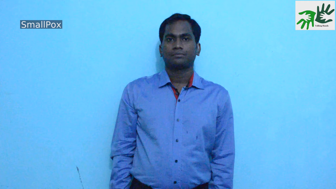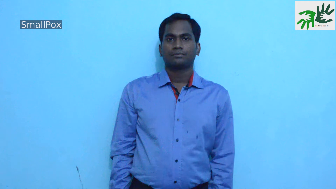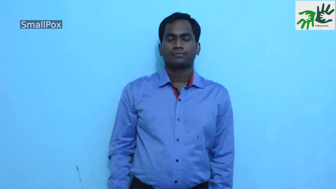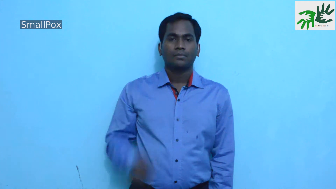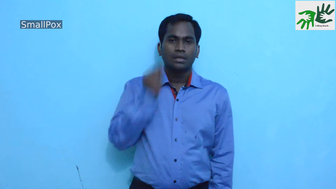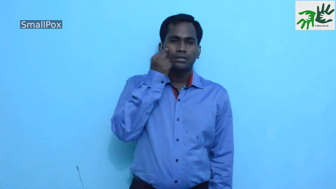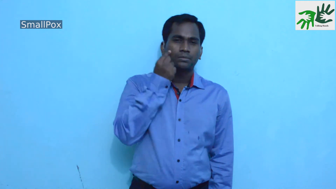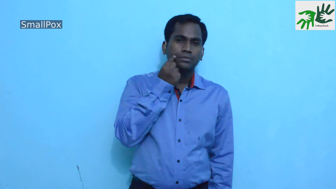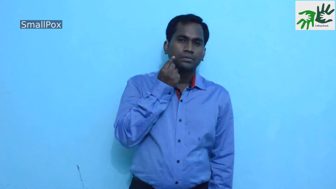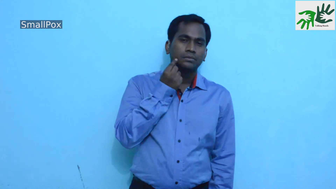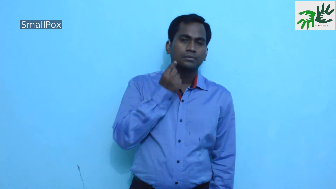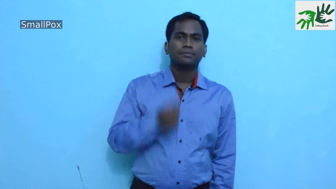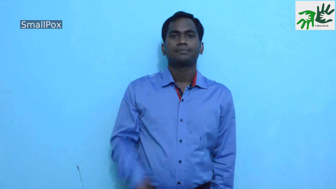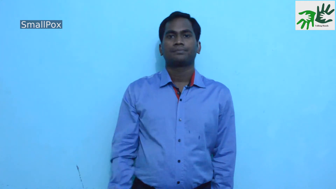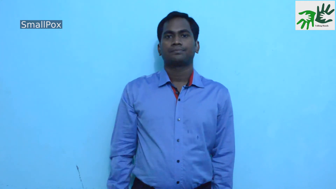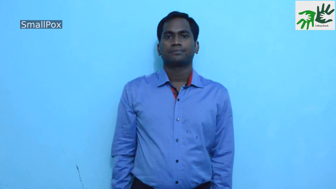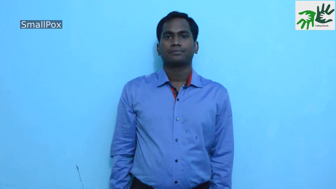SmallPox